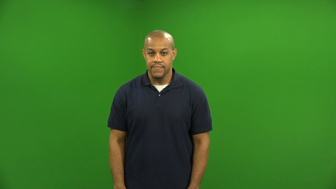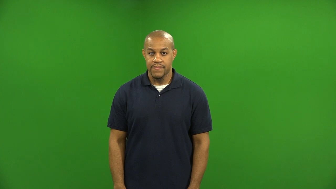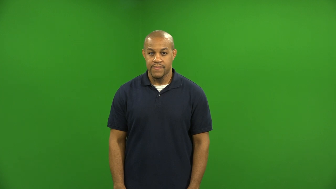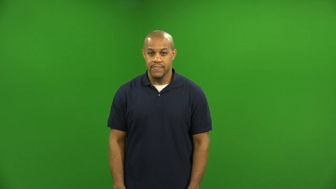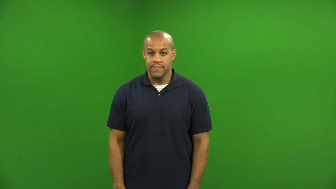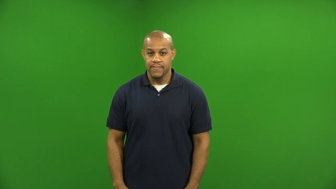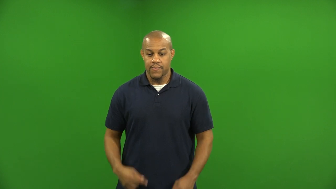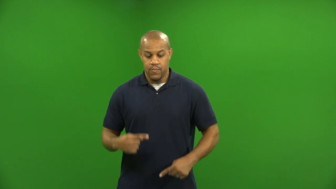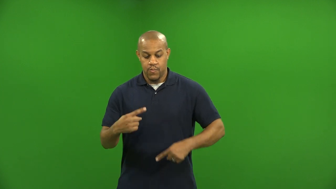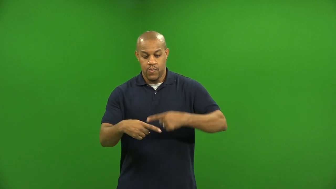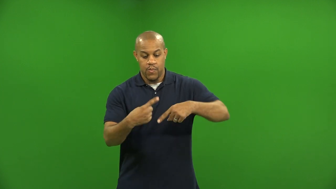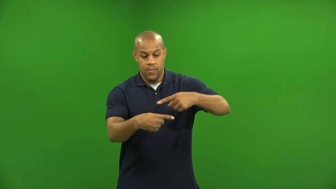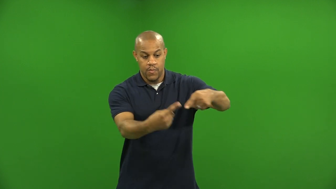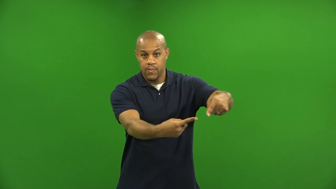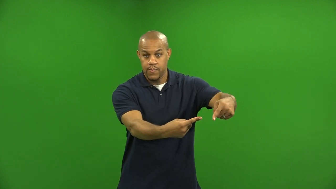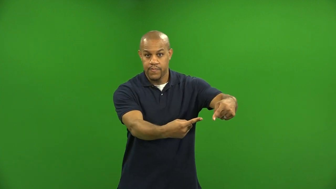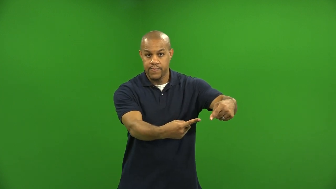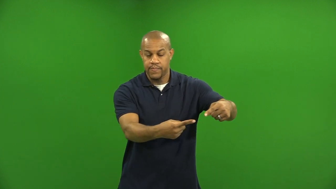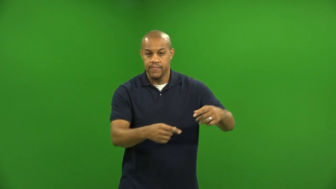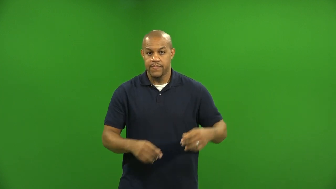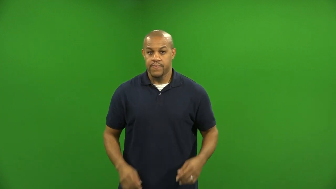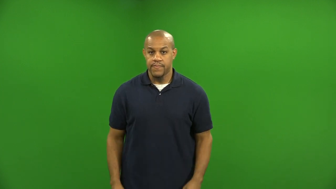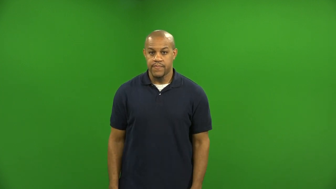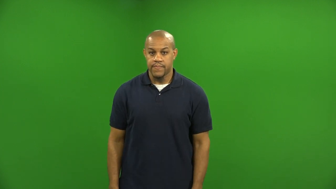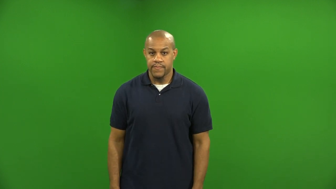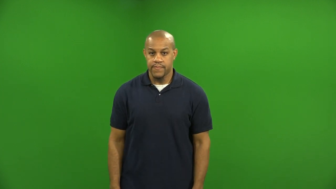Roll